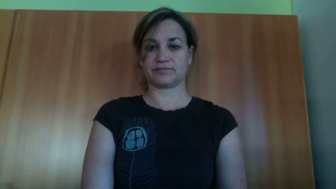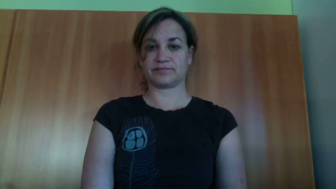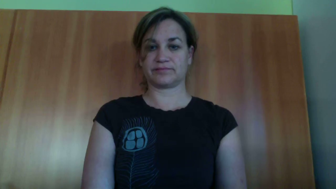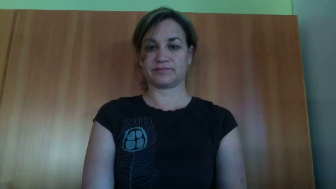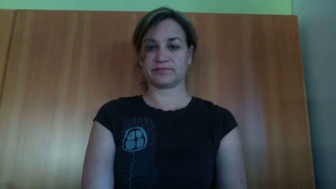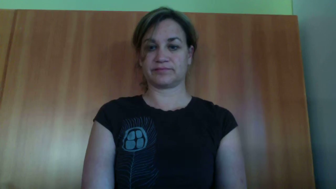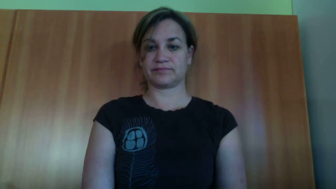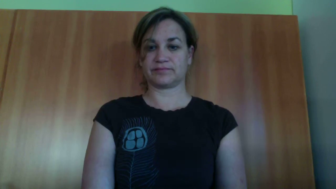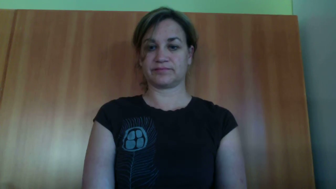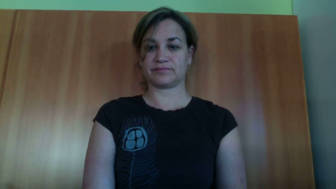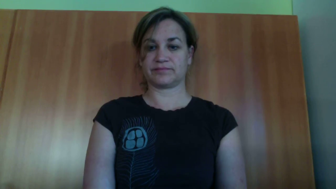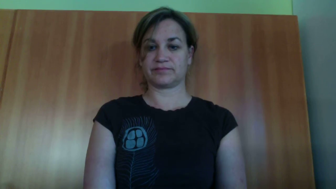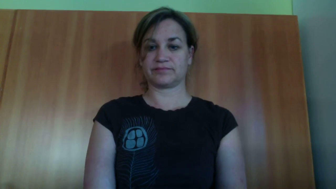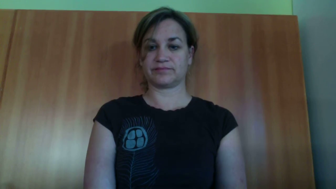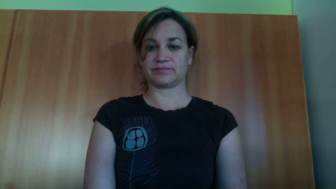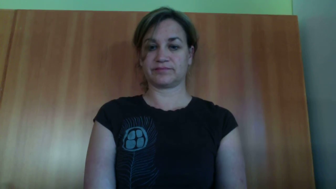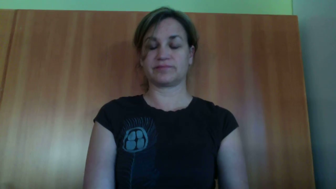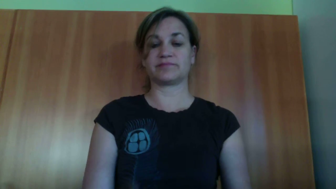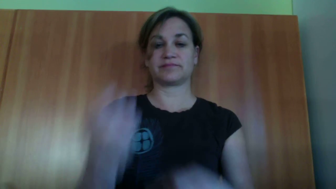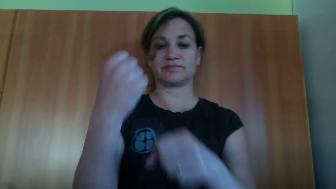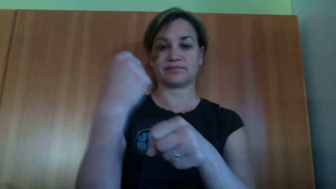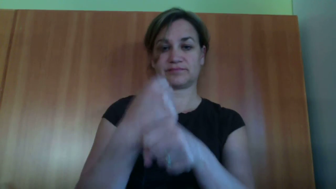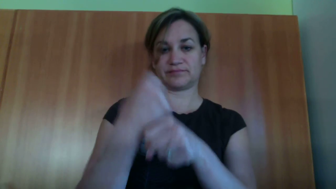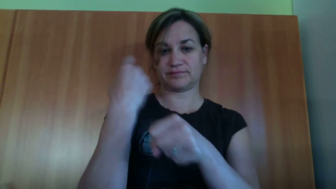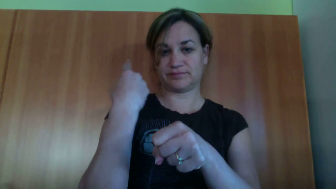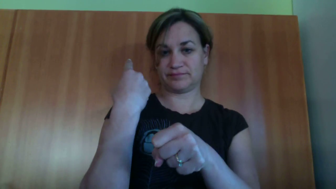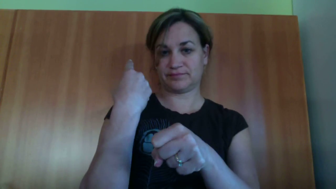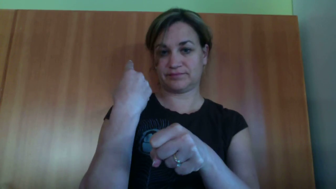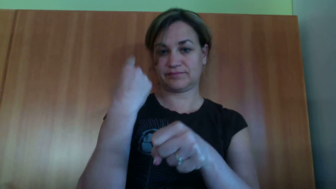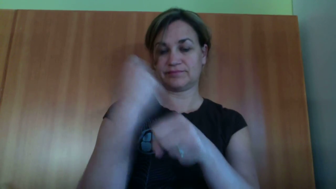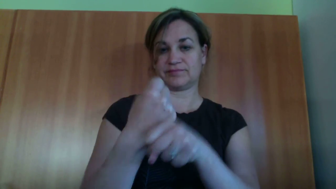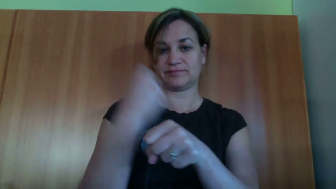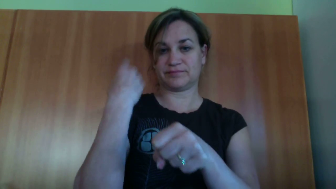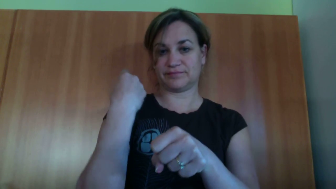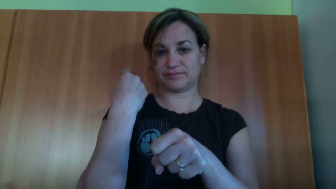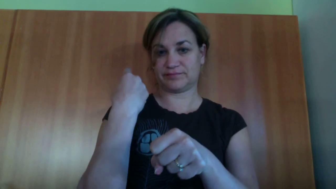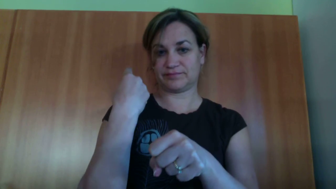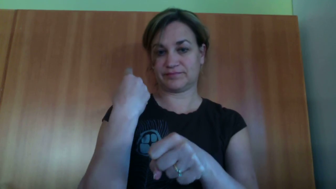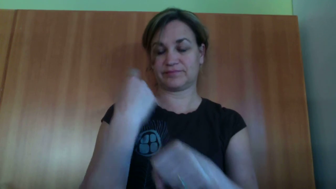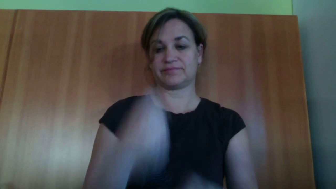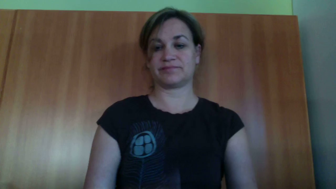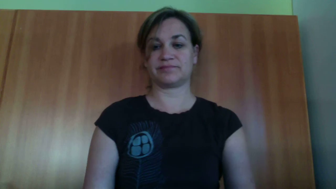LAST YEAR